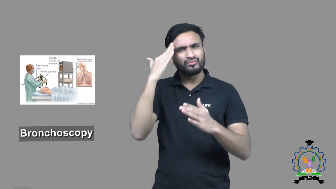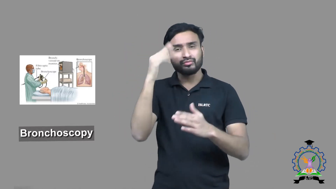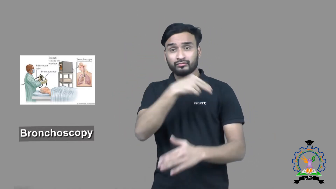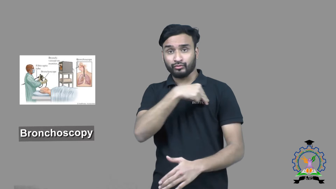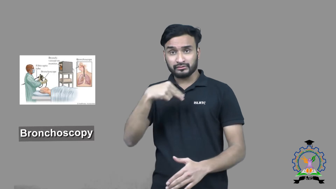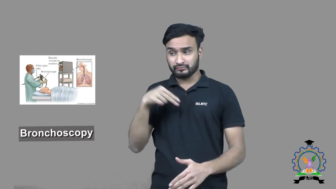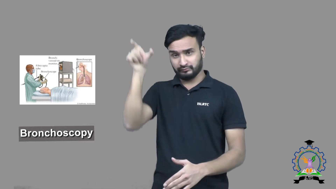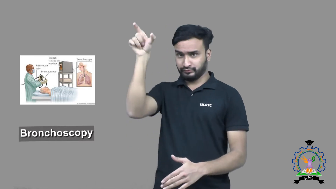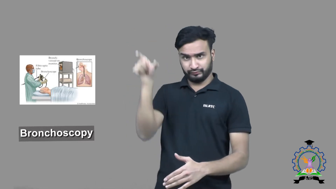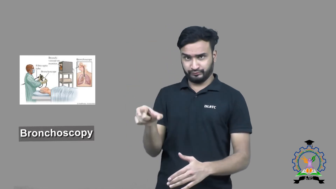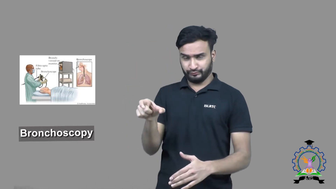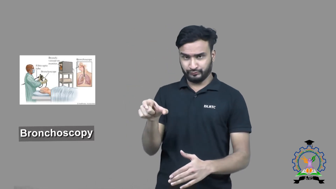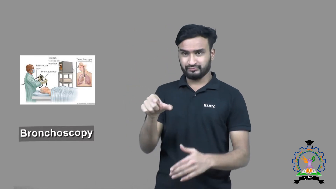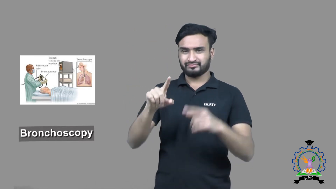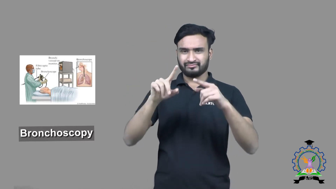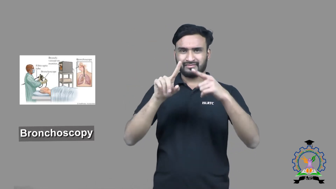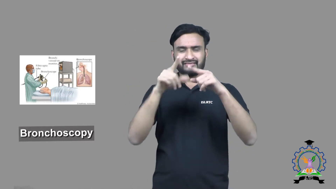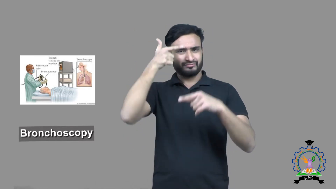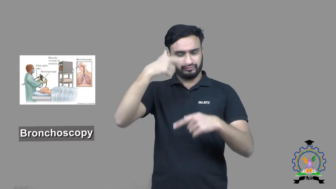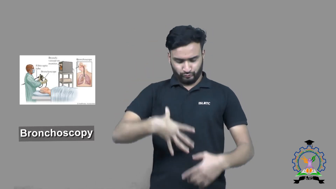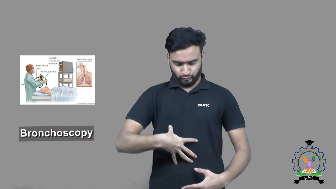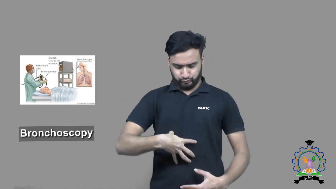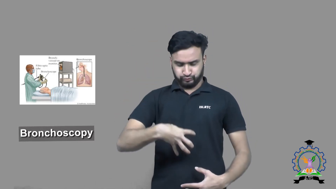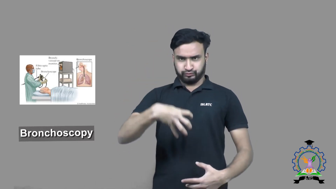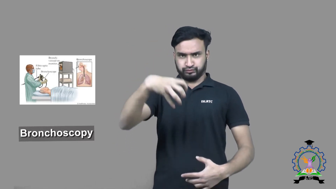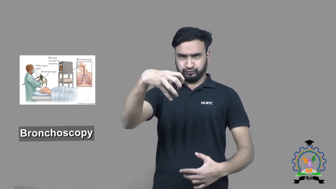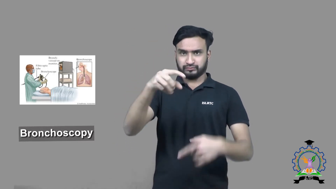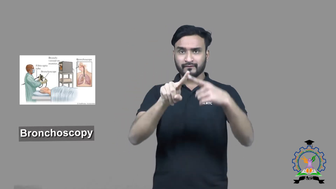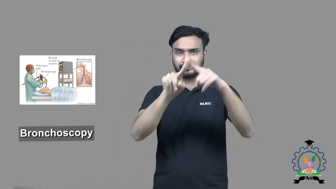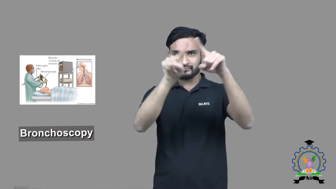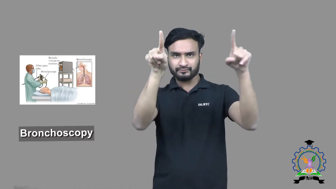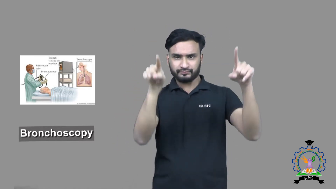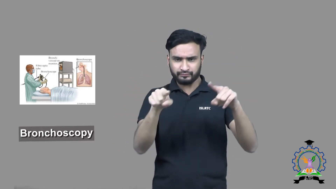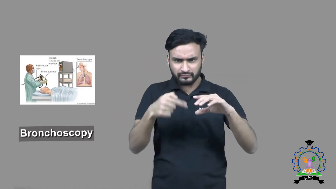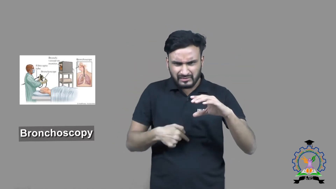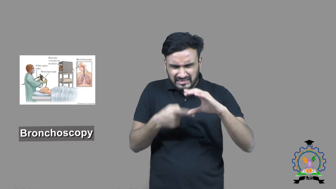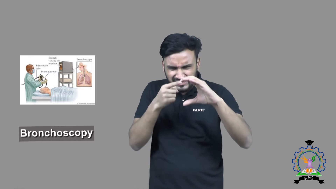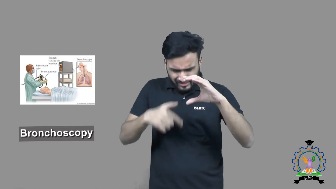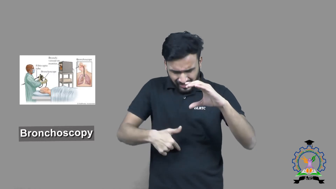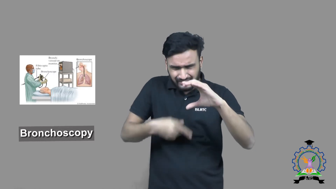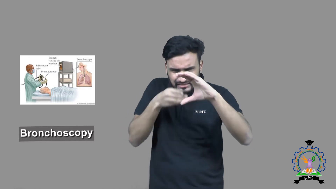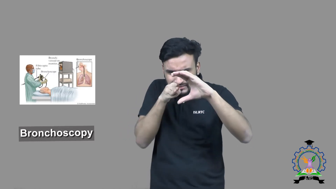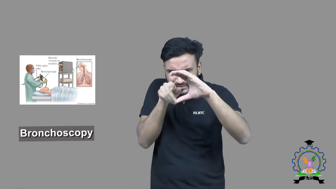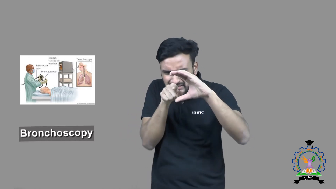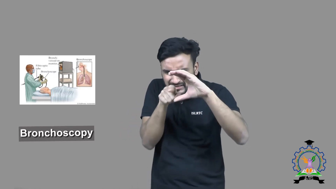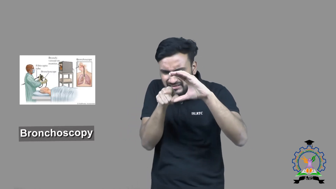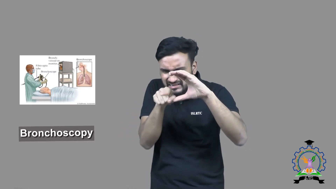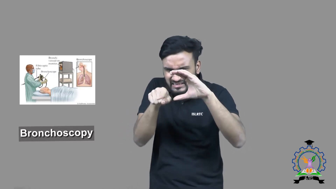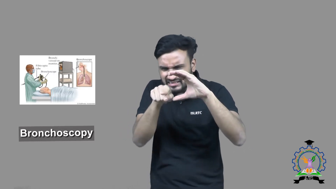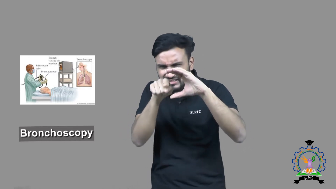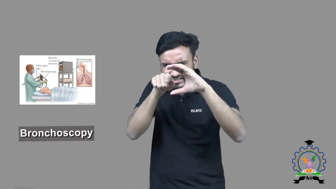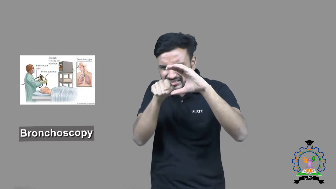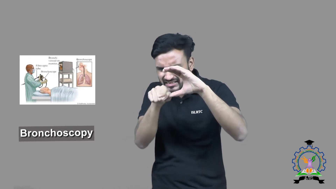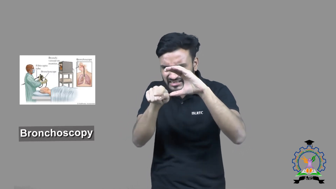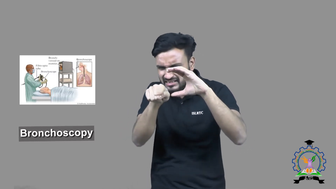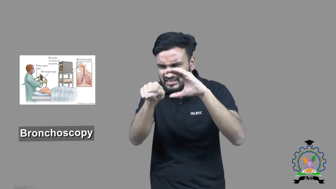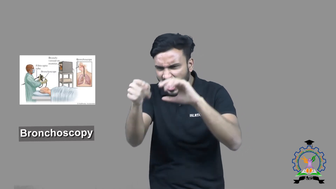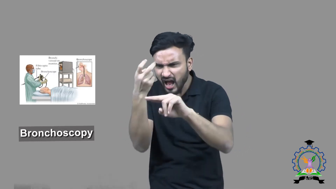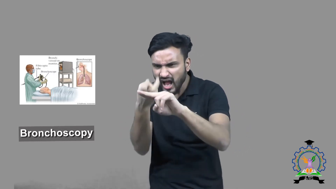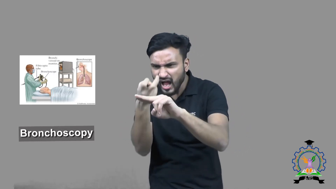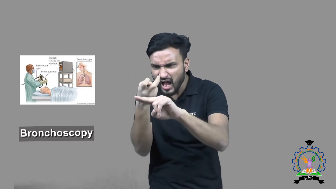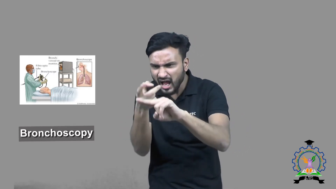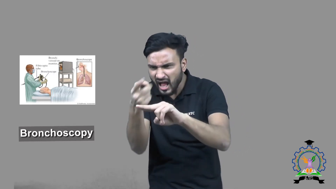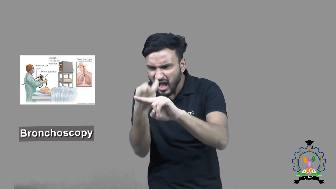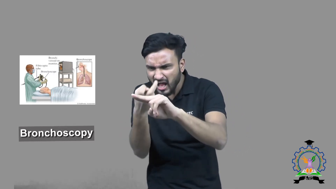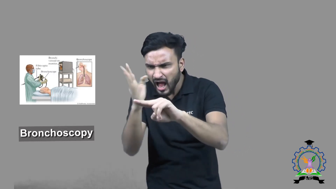Bronchoscopy